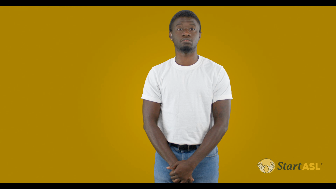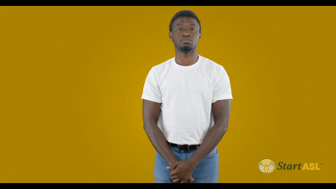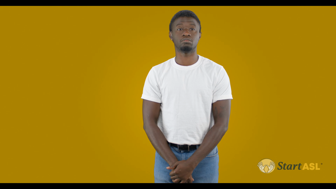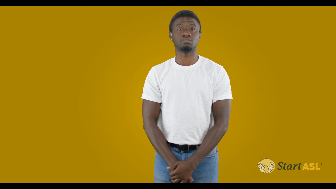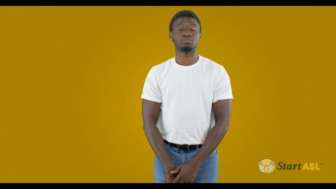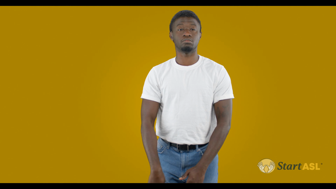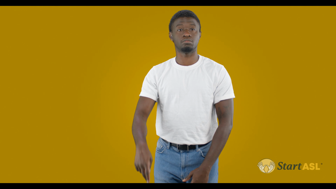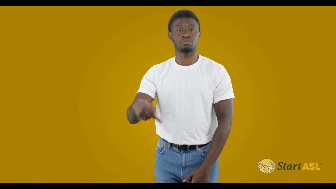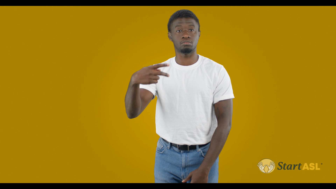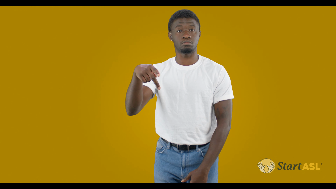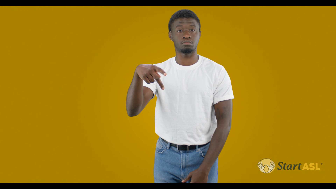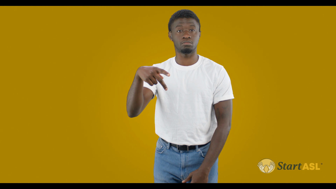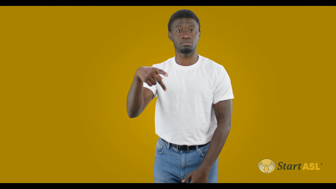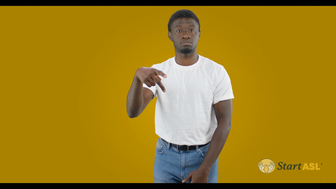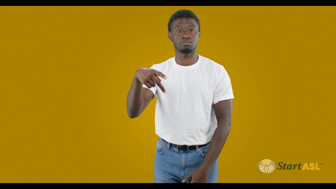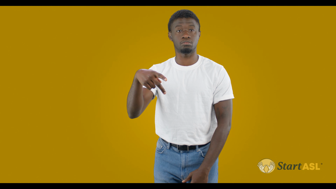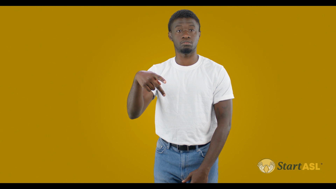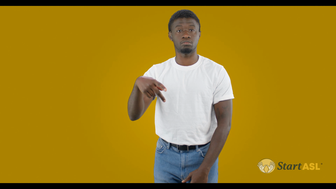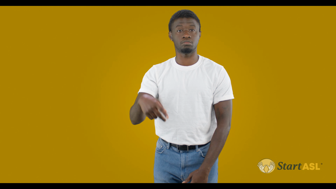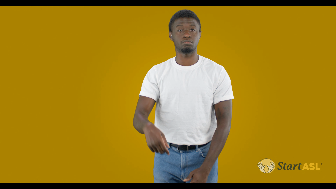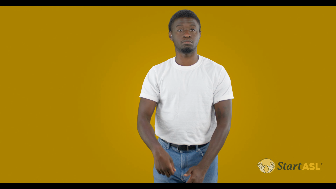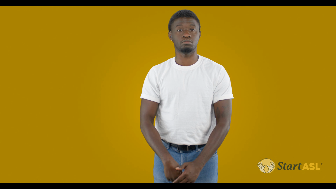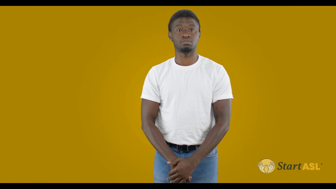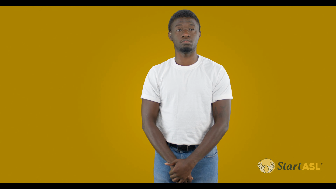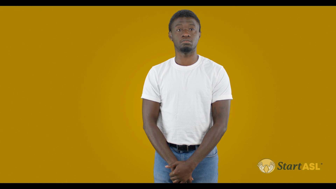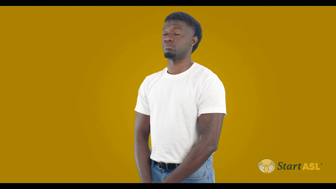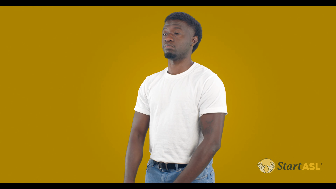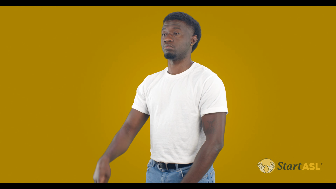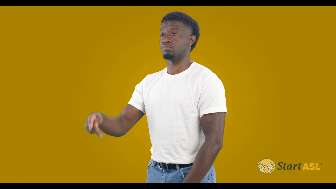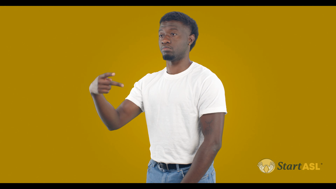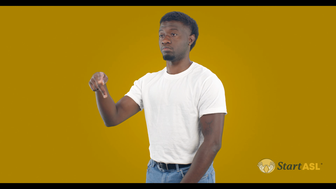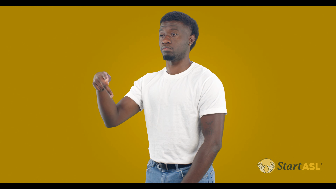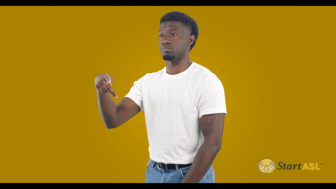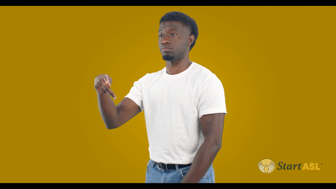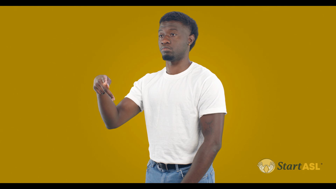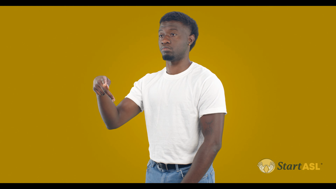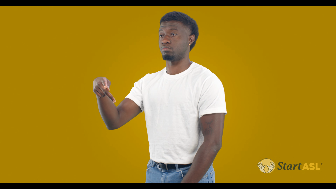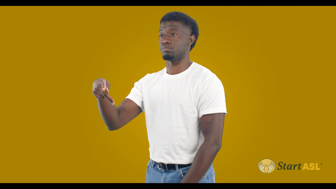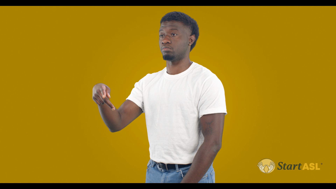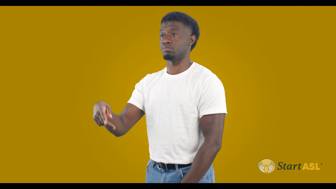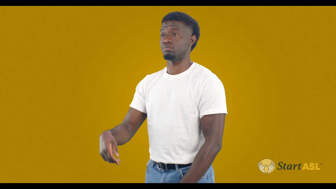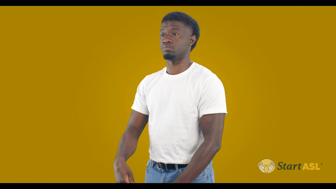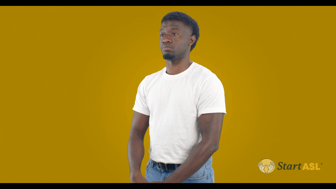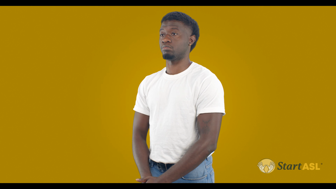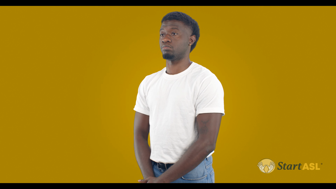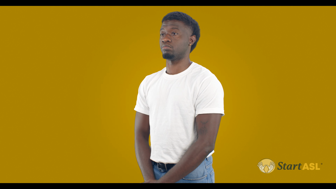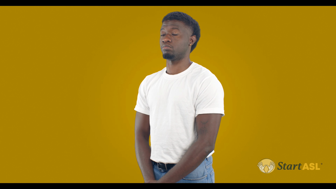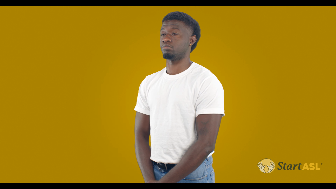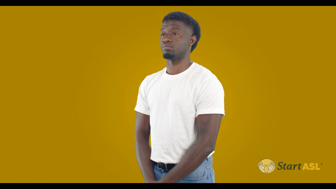purple